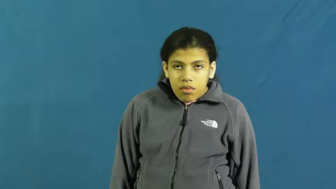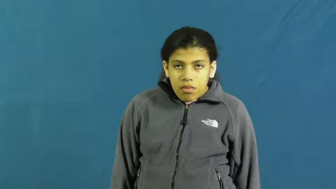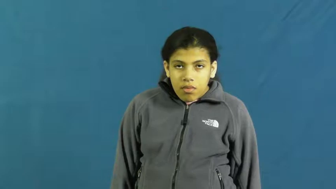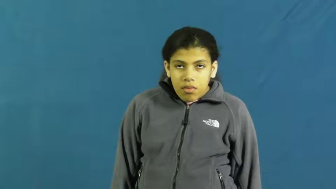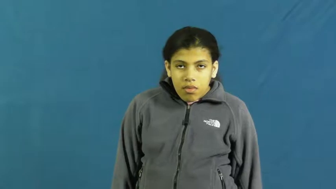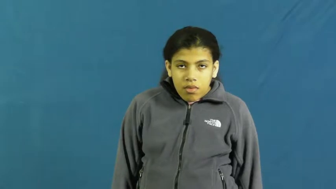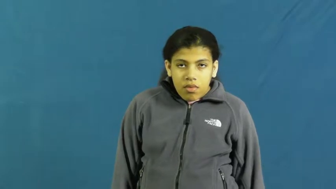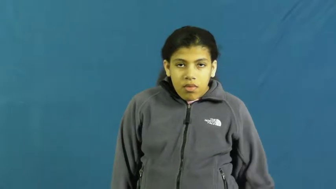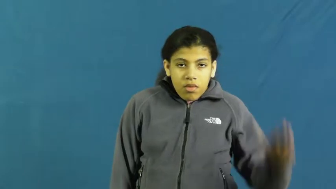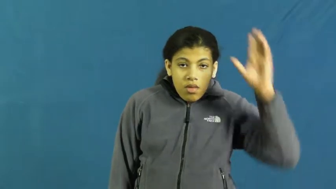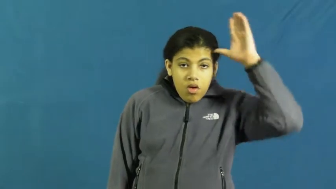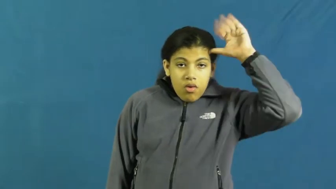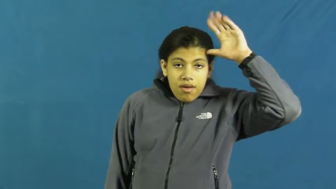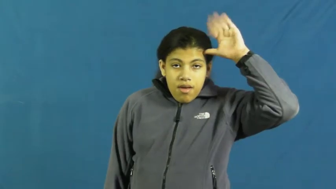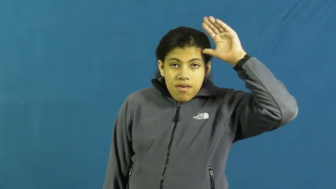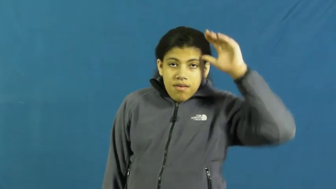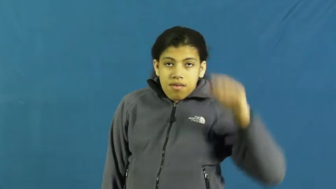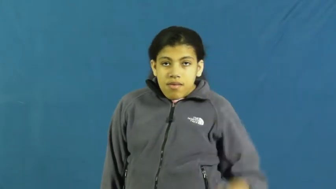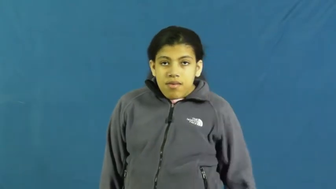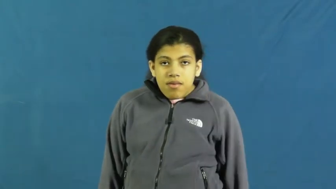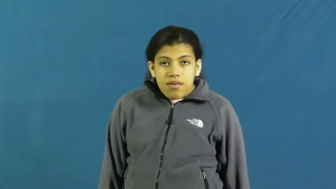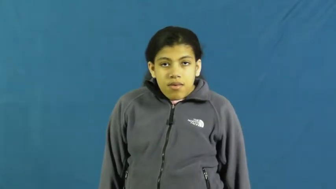donkey,jackass